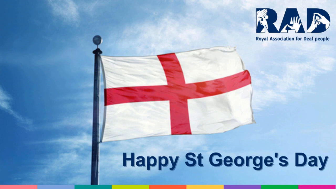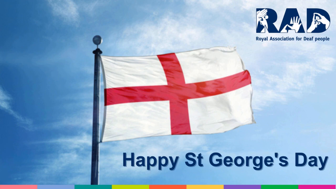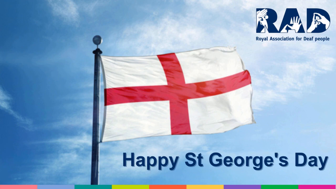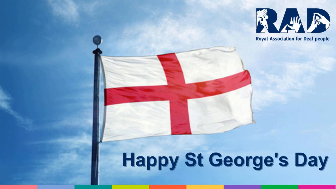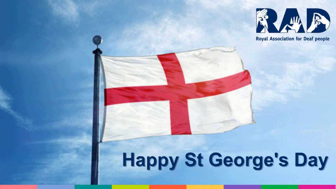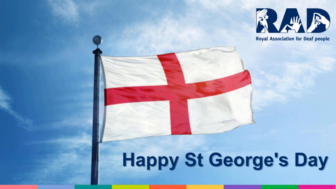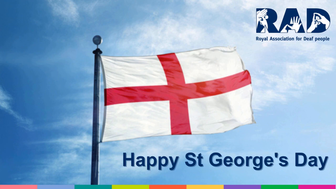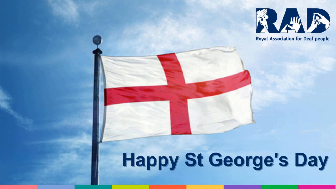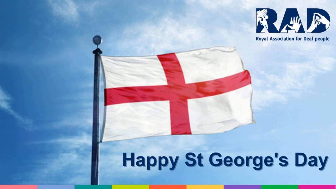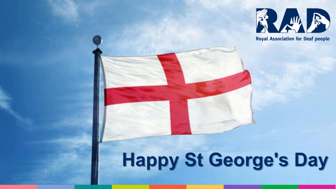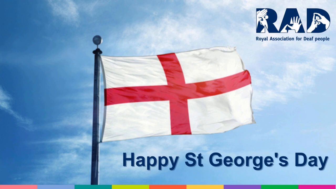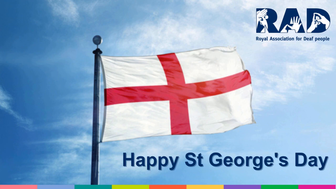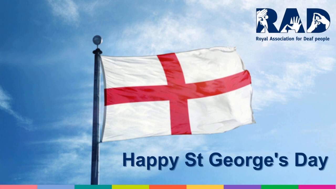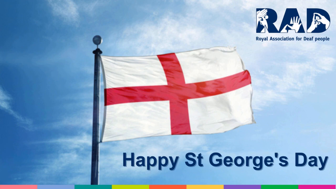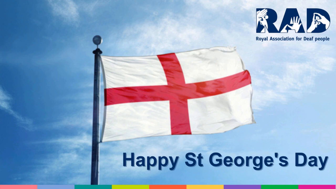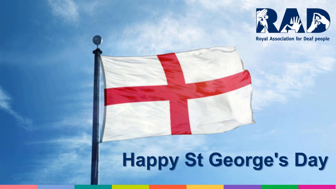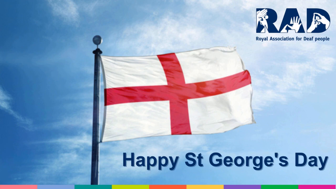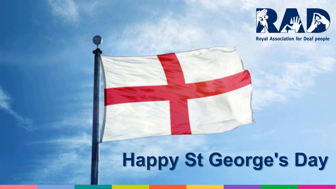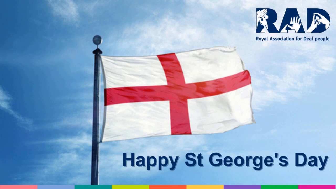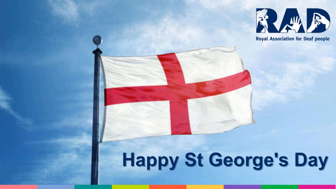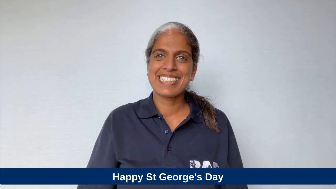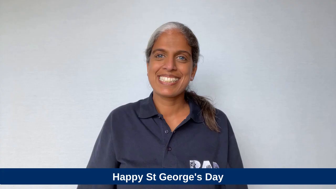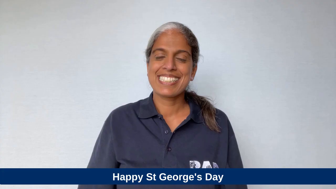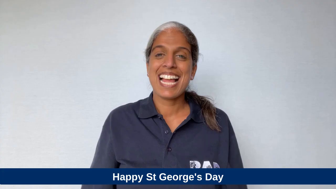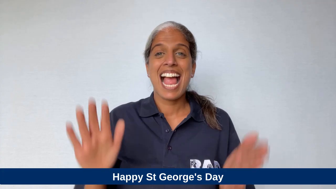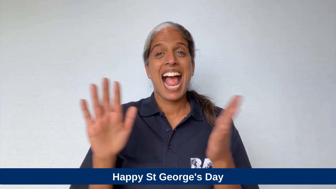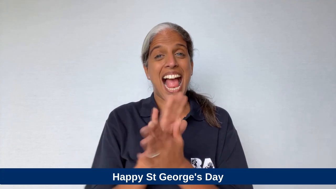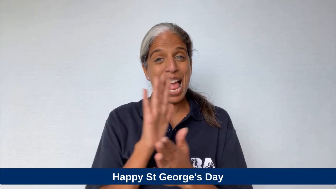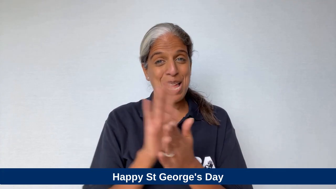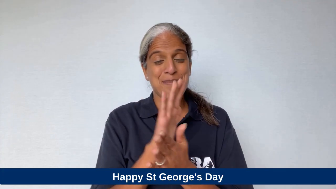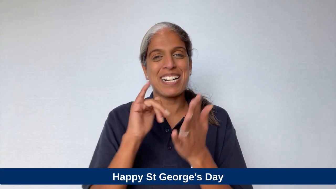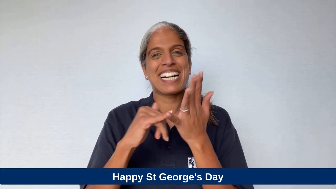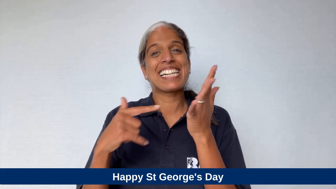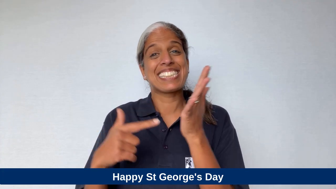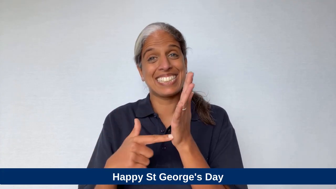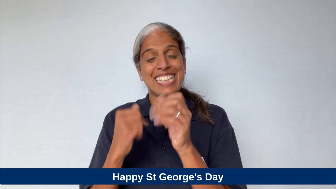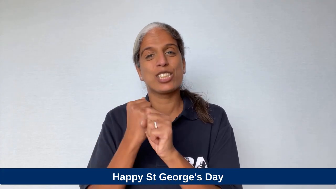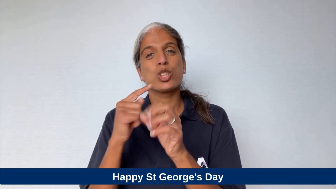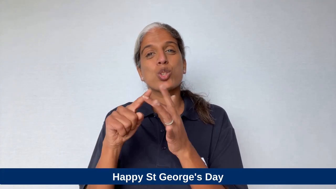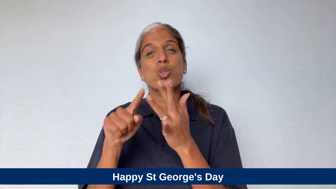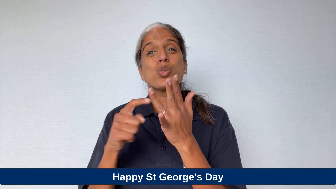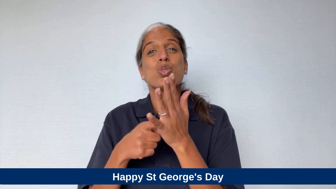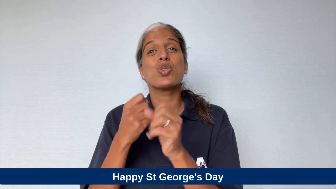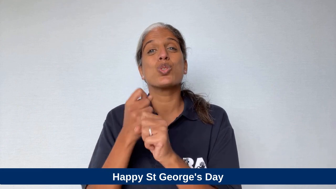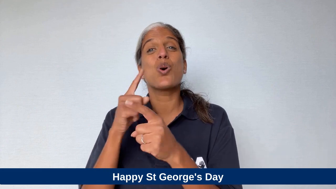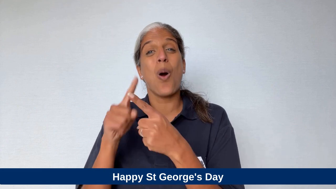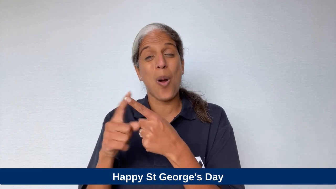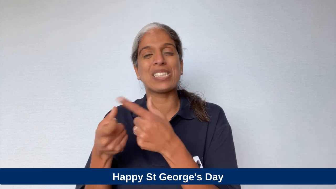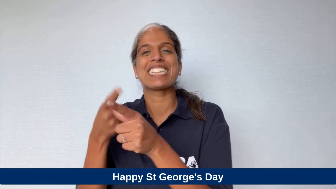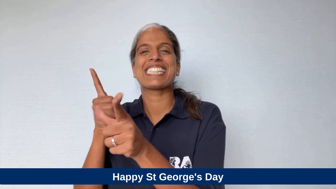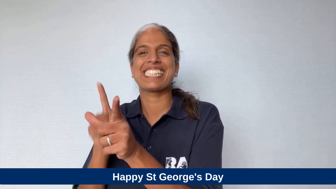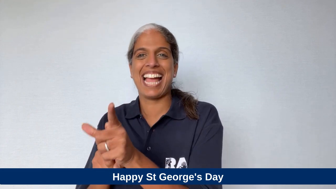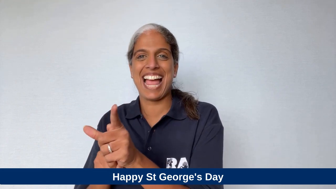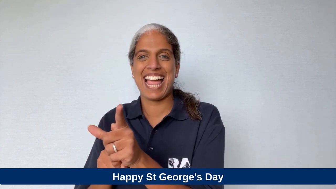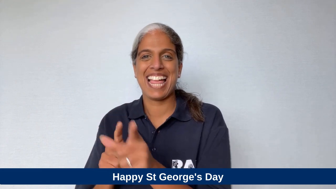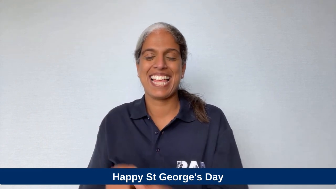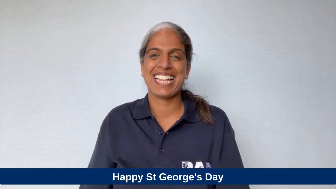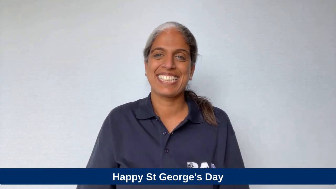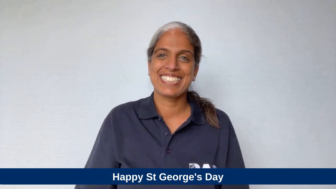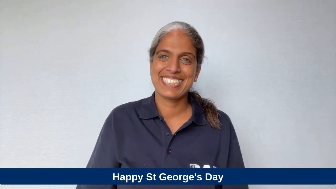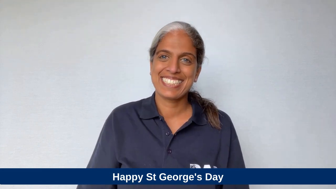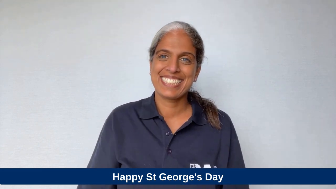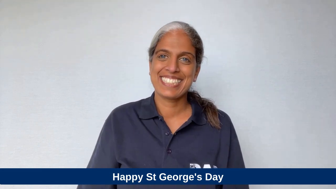Happy St George's Day